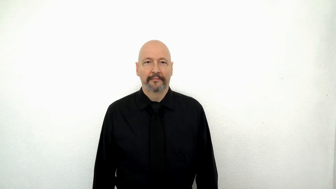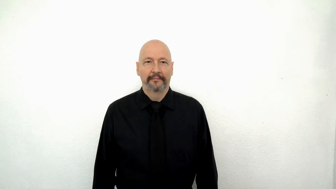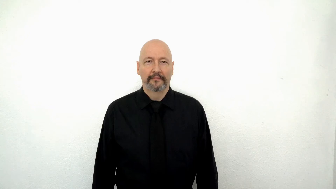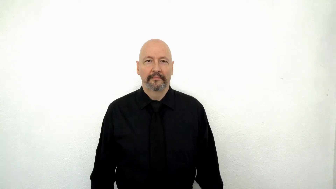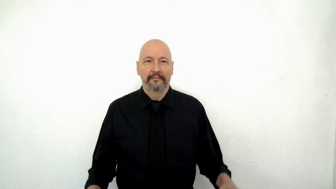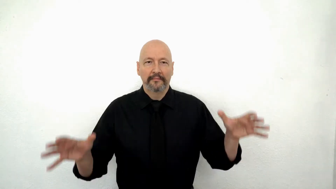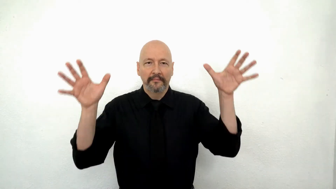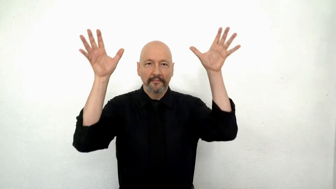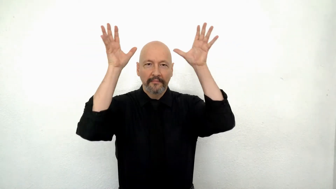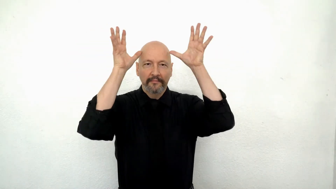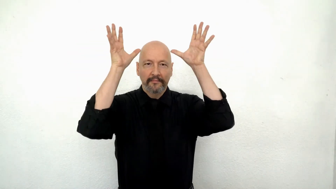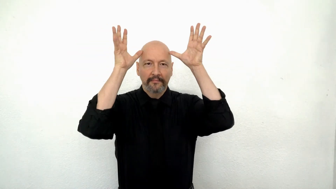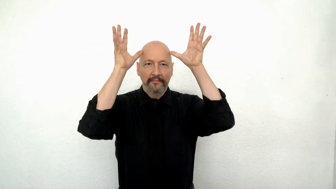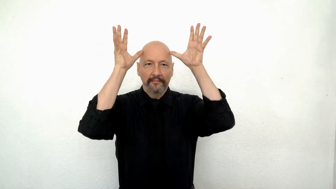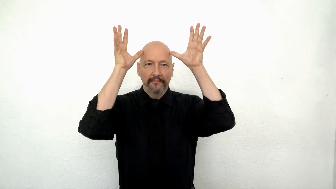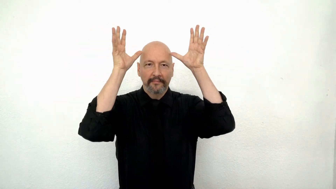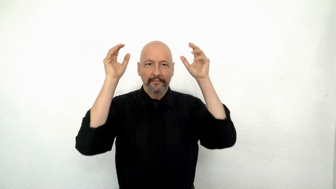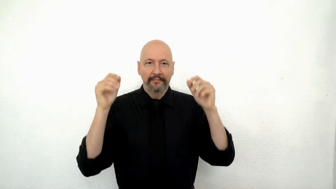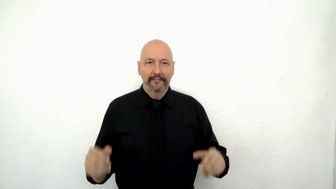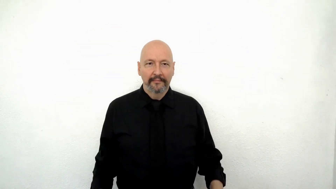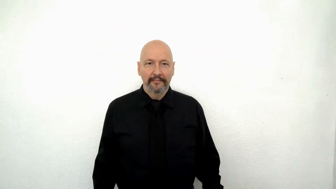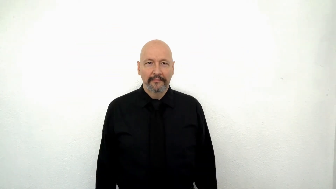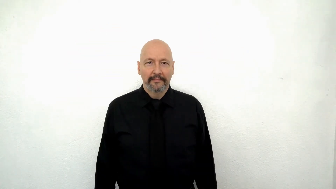DEER